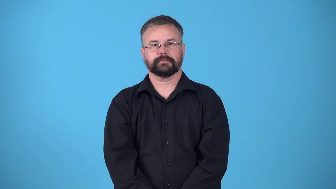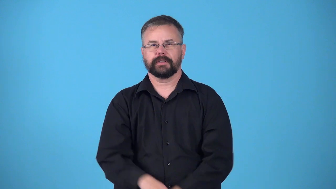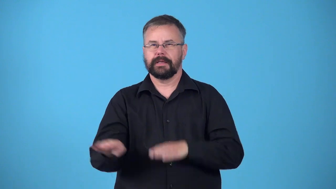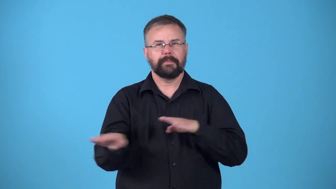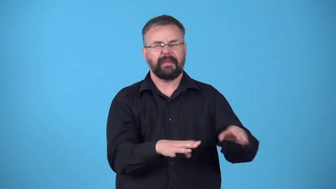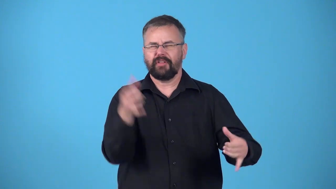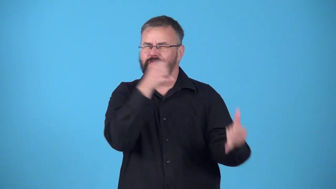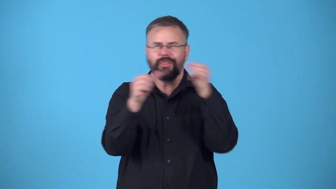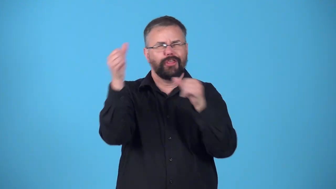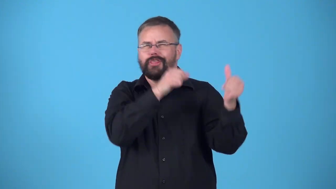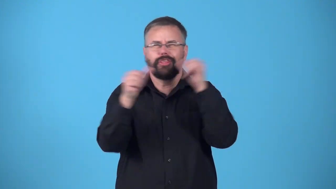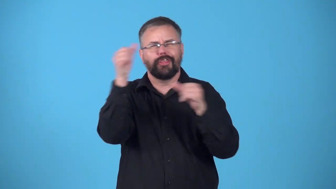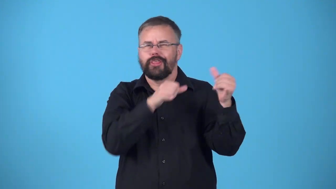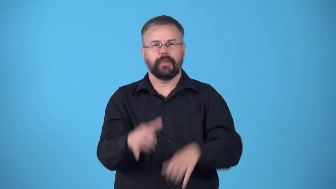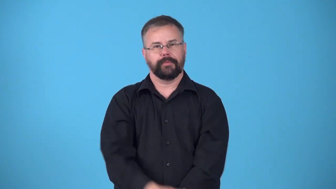cut up